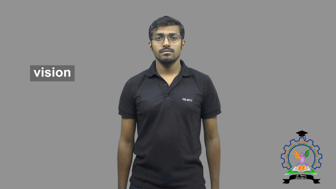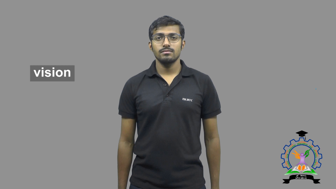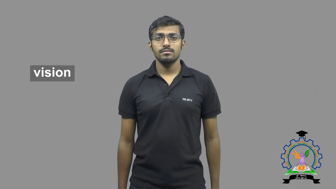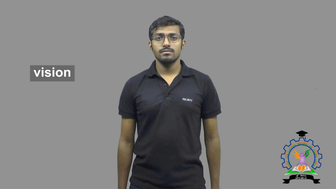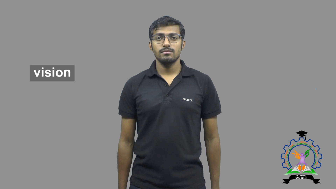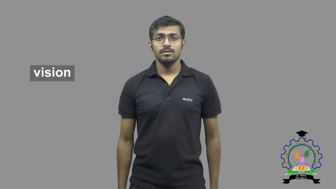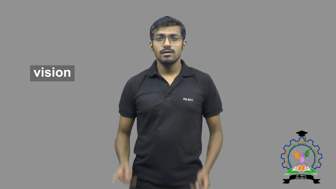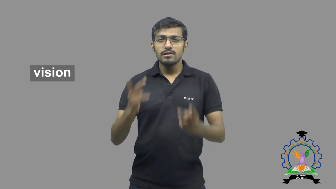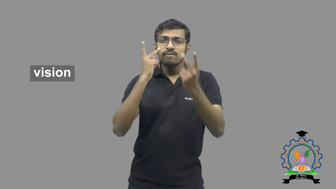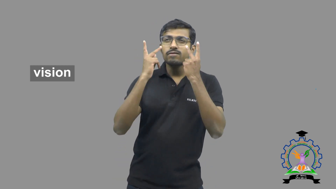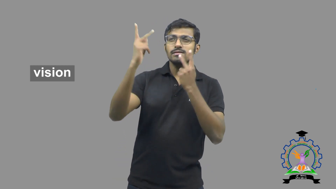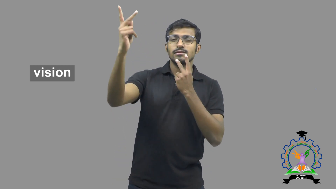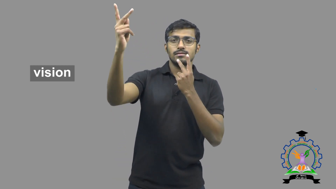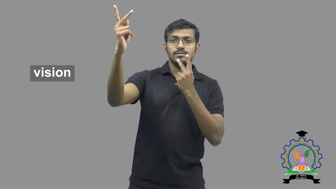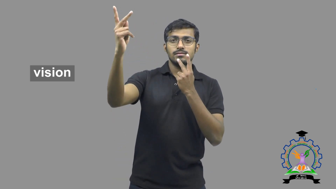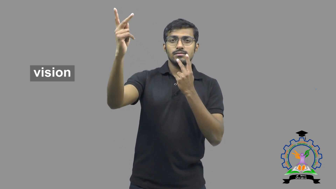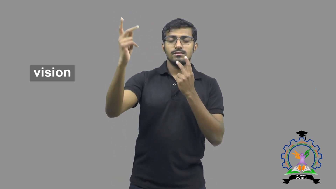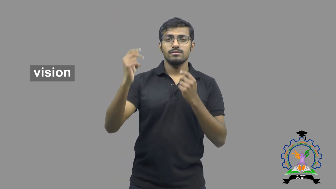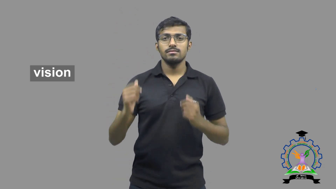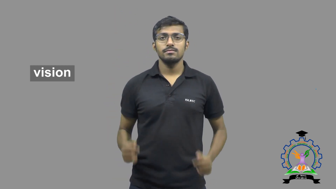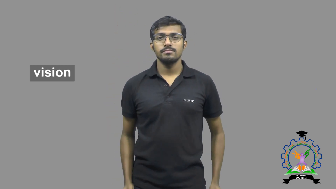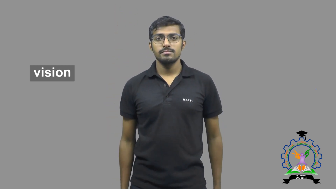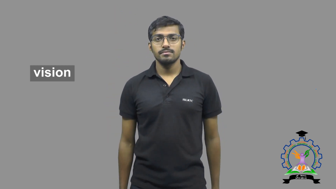vision